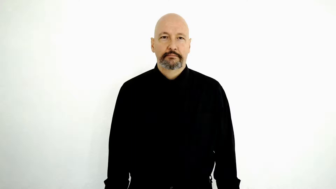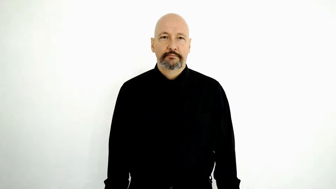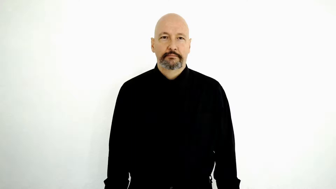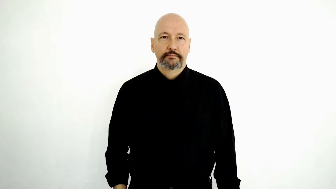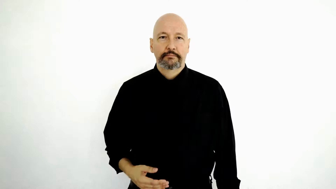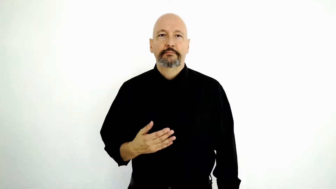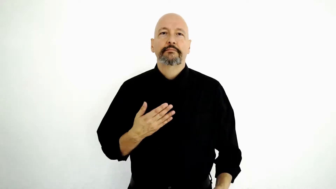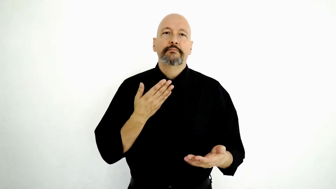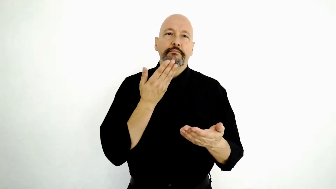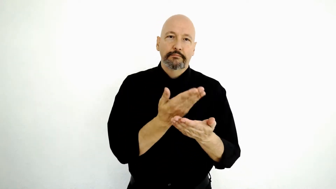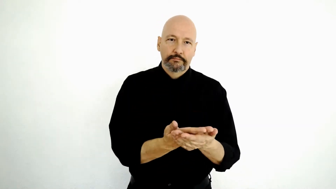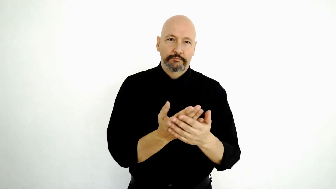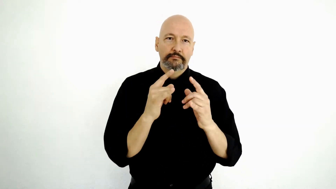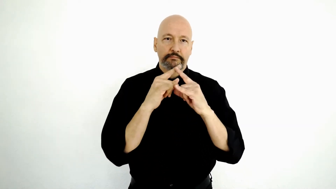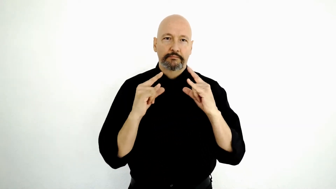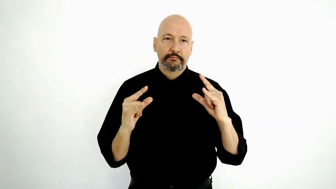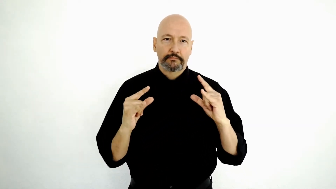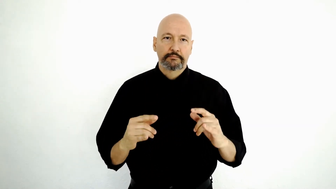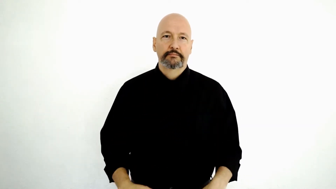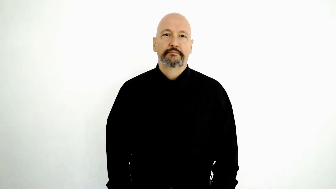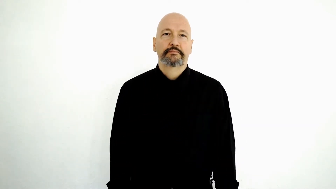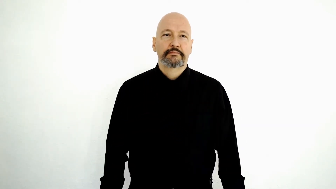ARRIVE CAMP